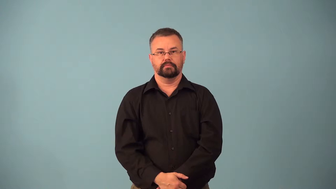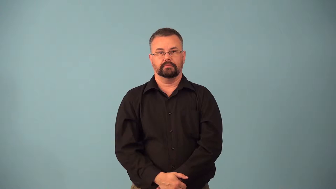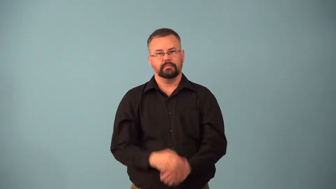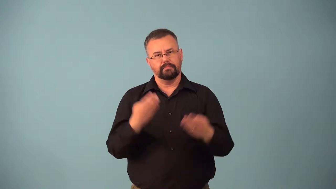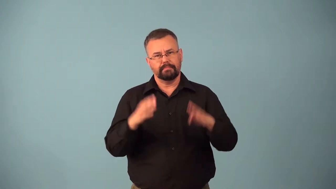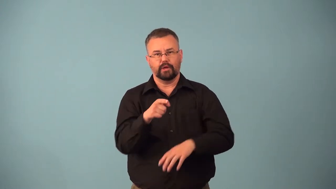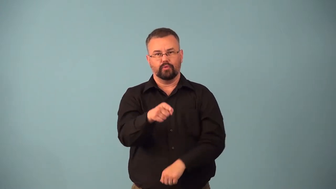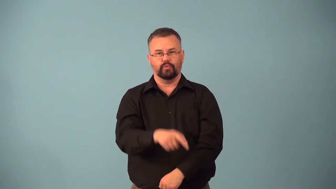betcha